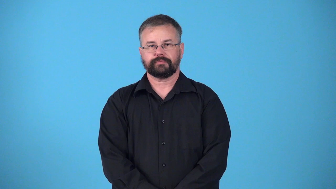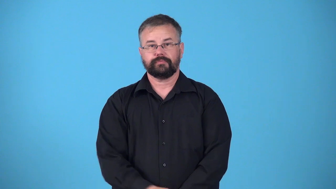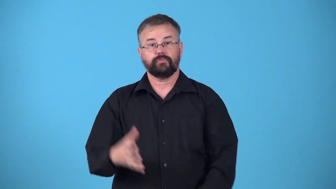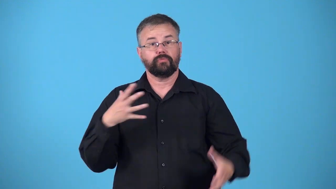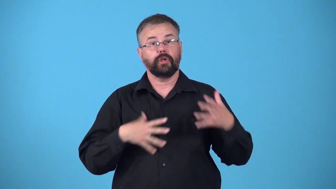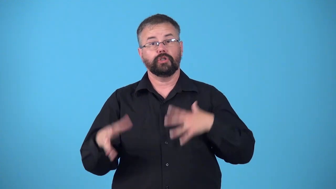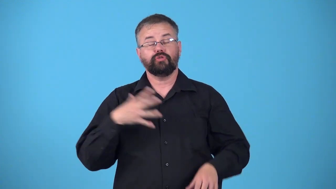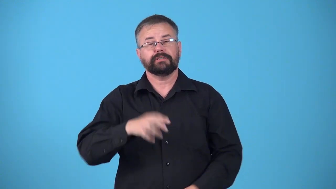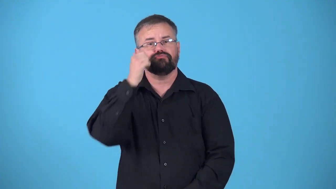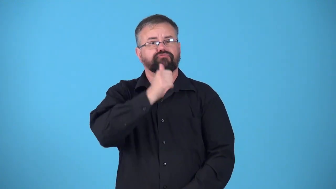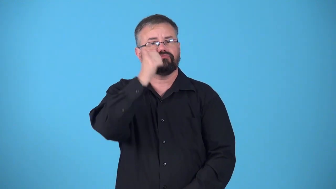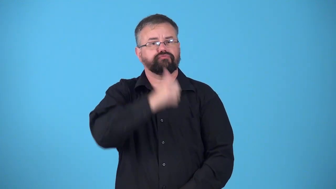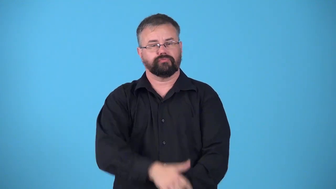dress down